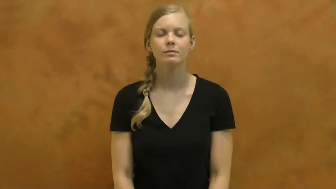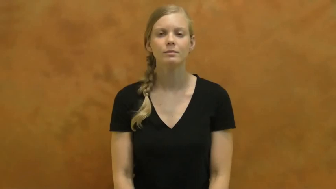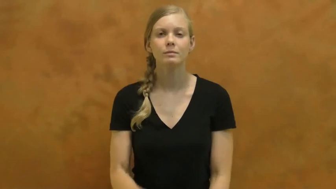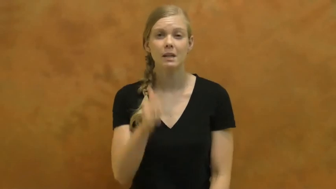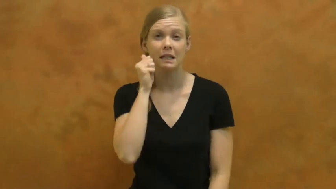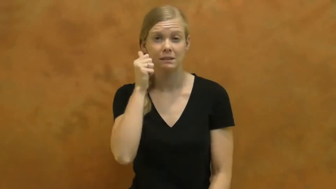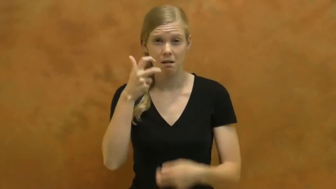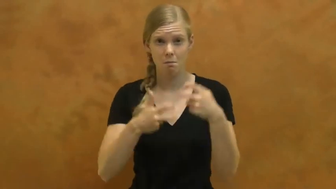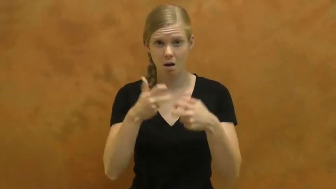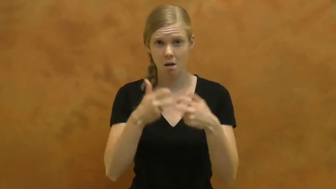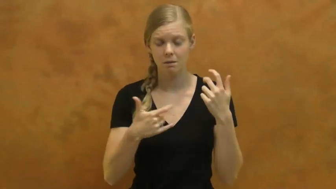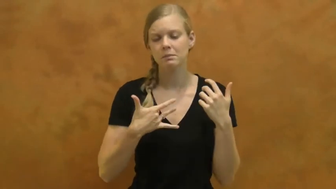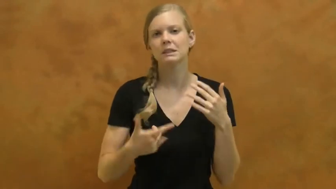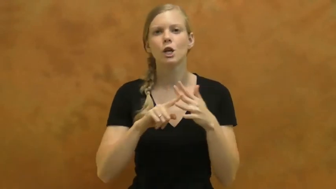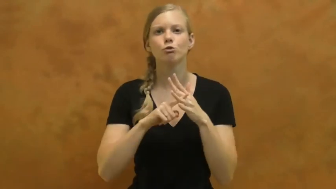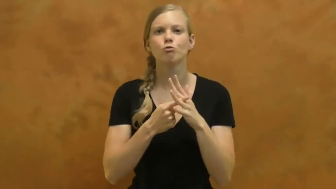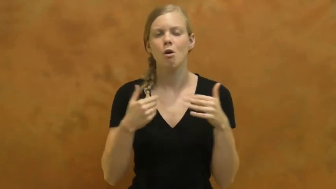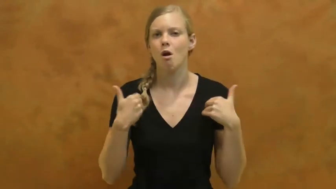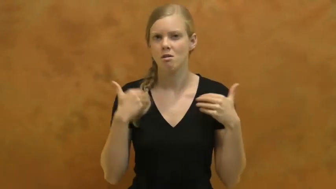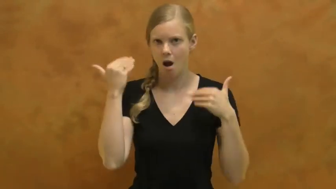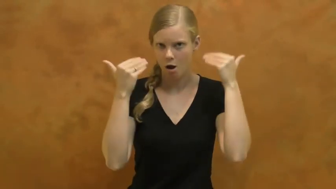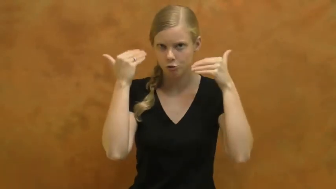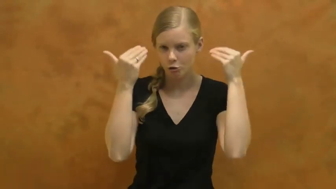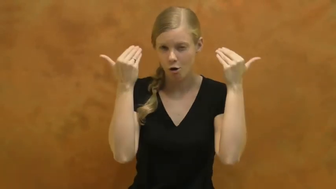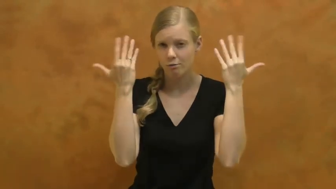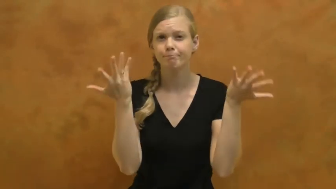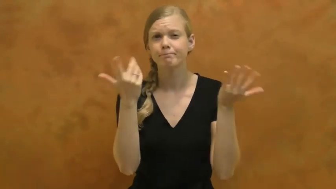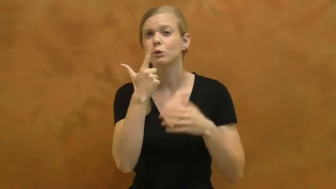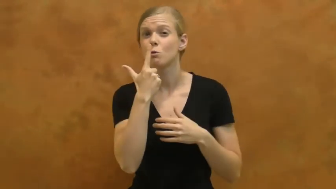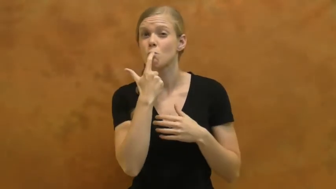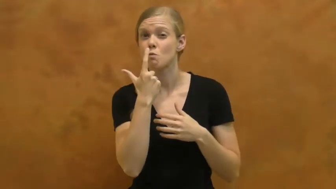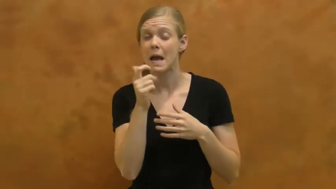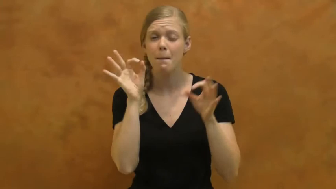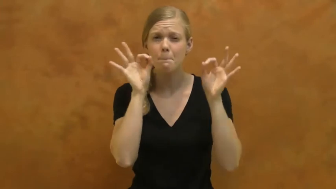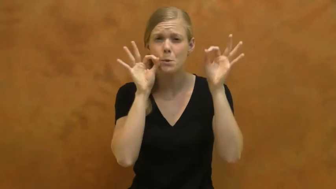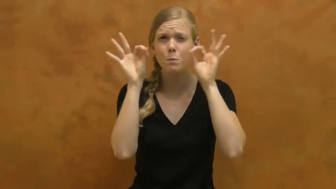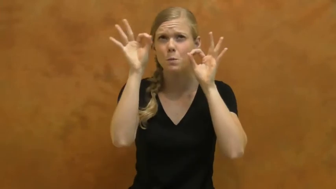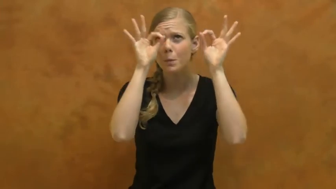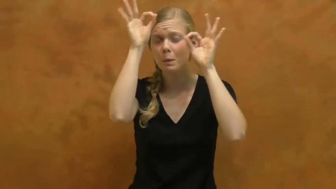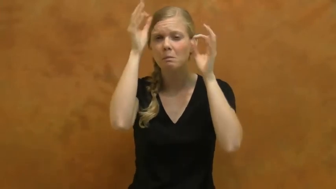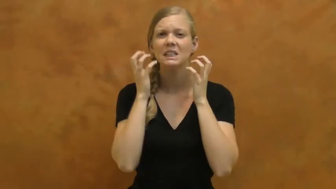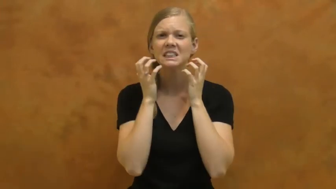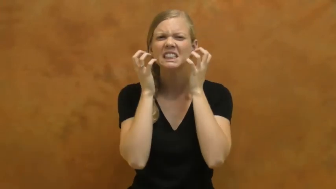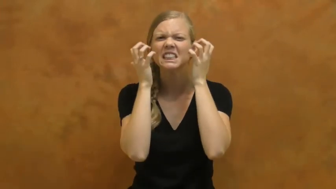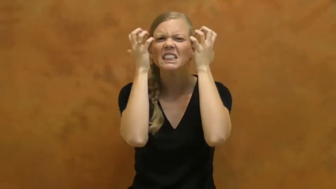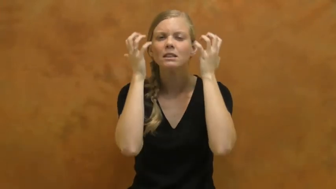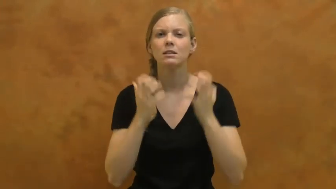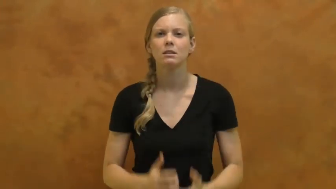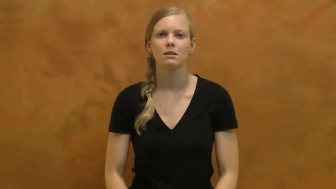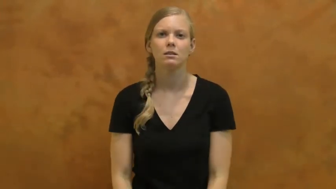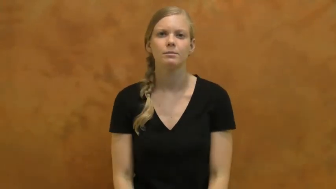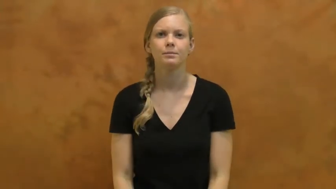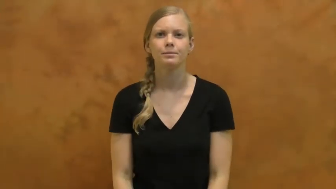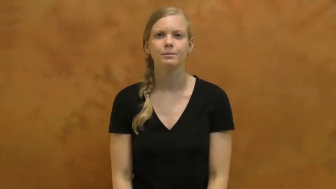acne